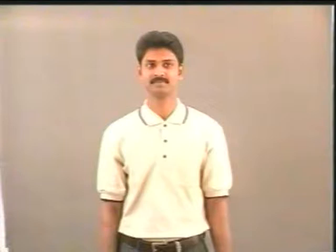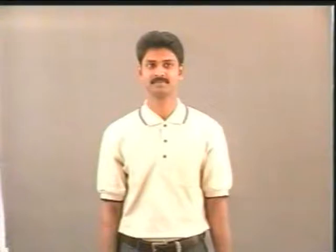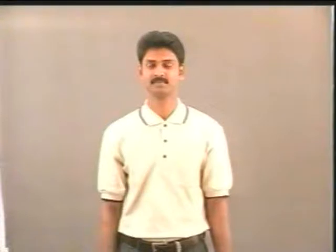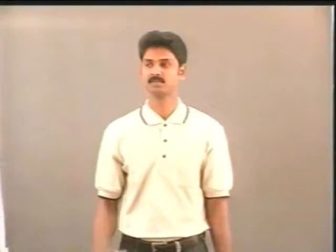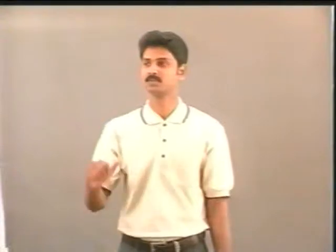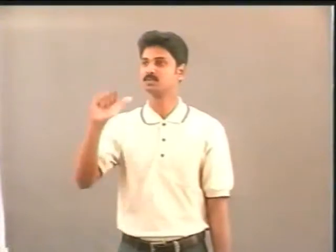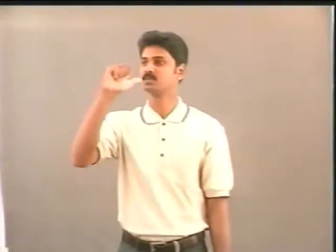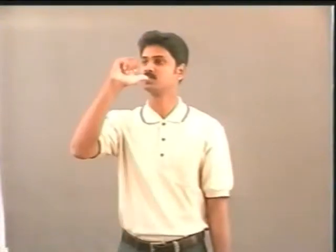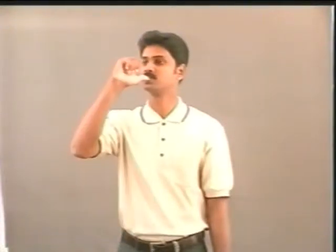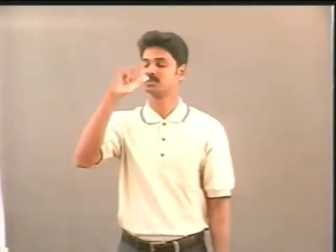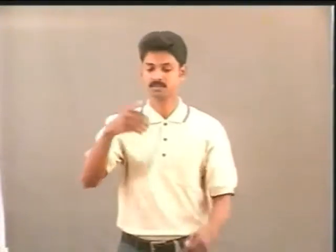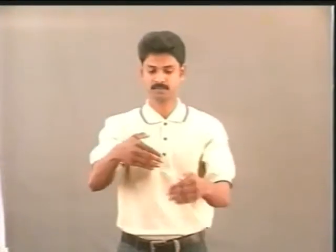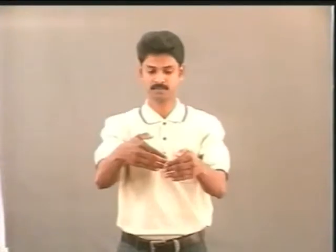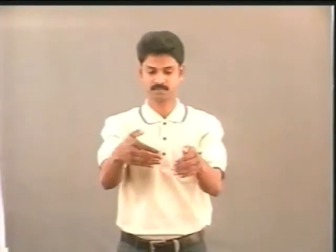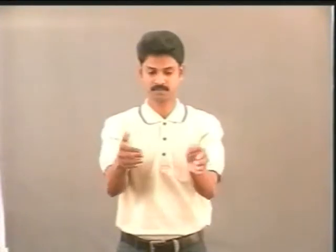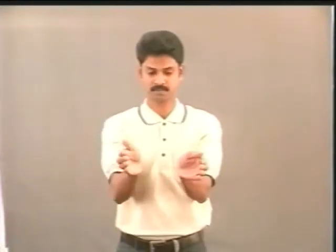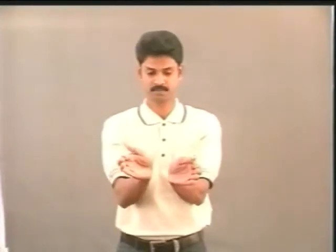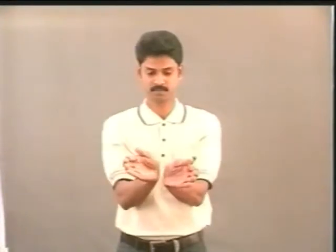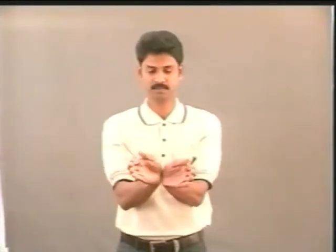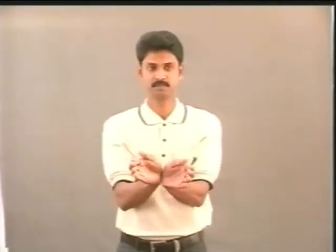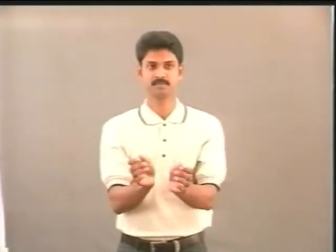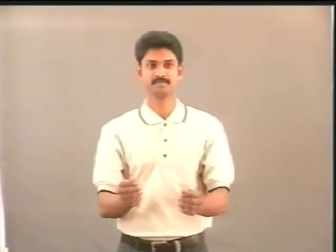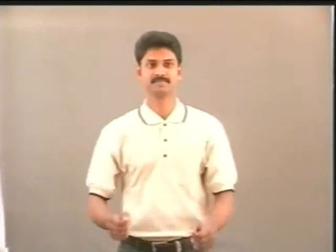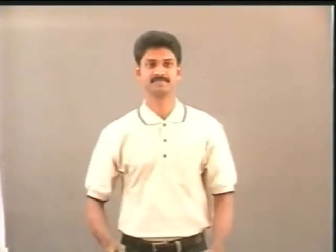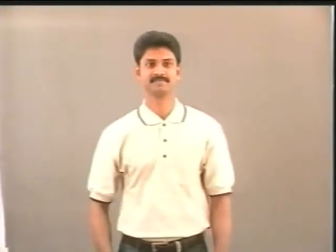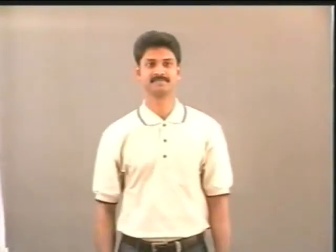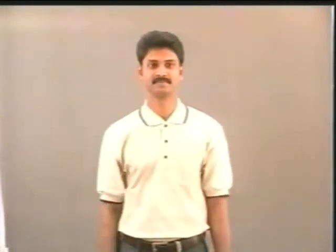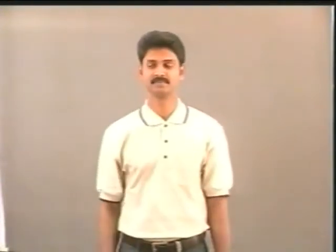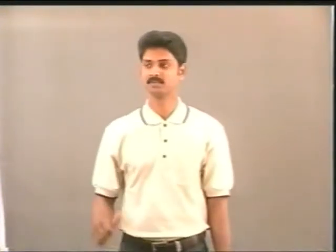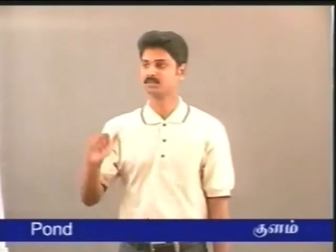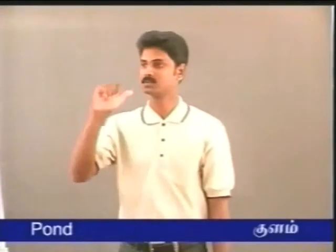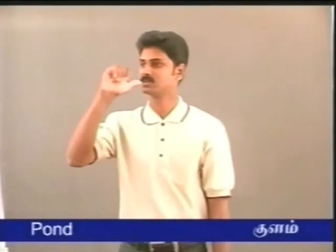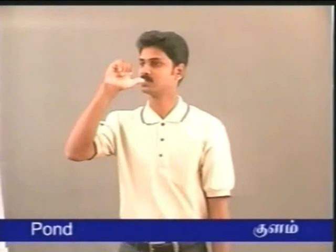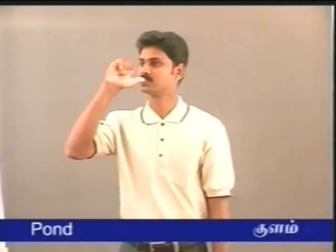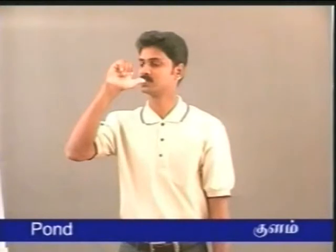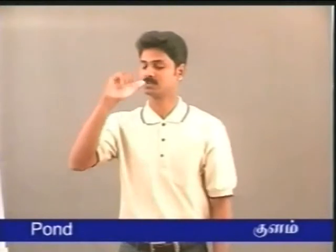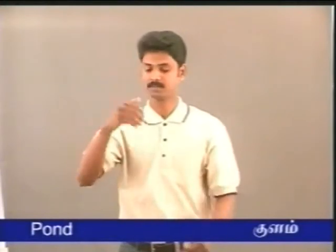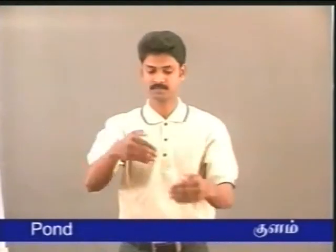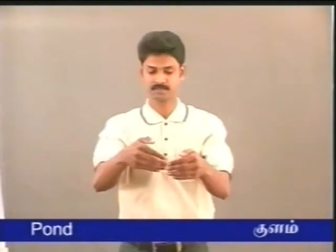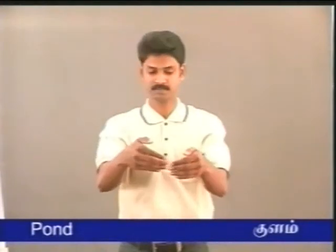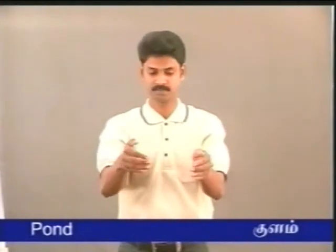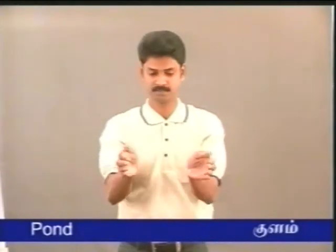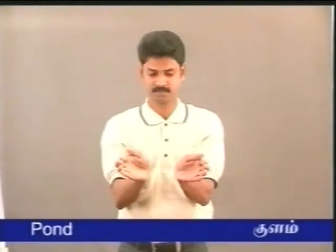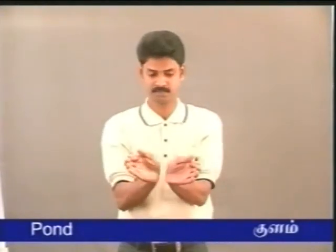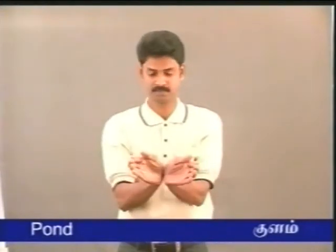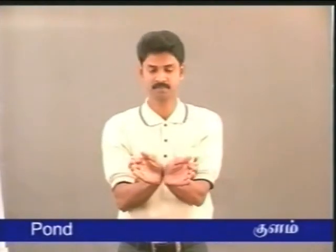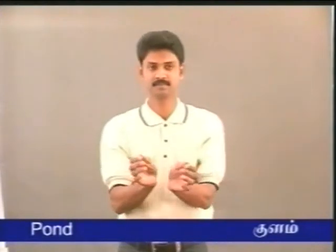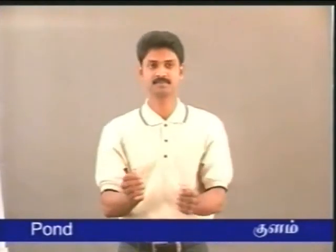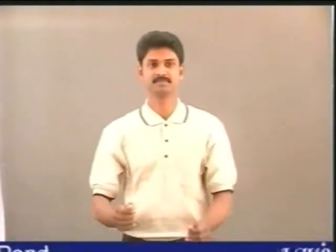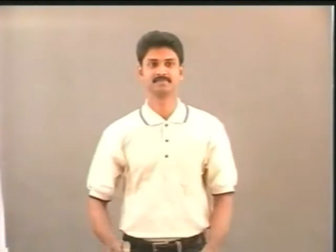pond